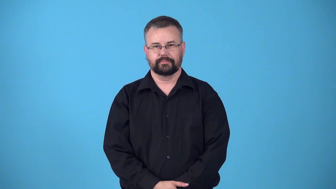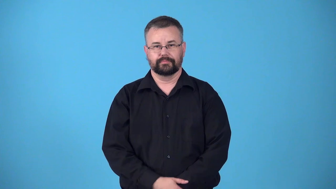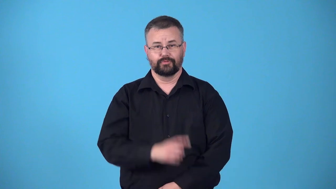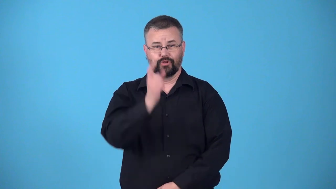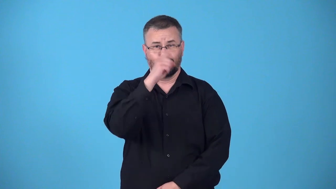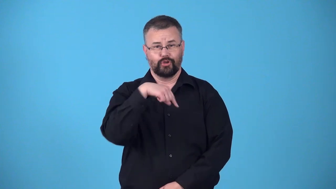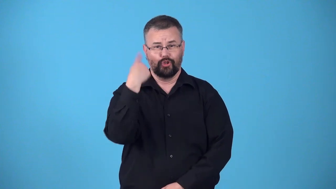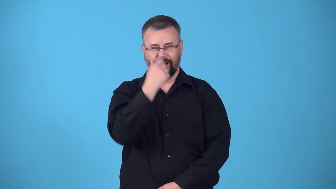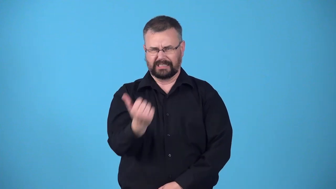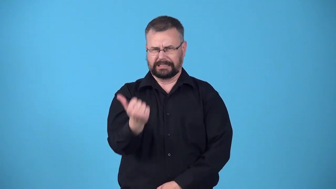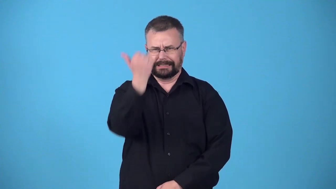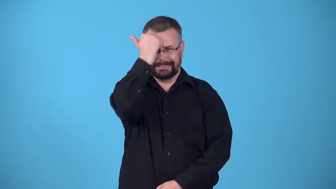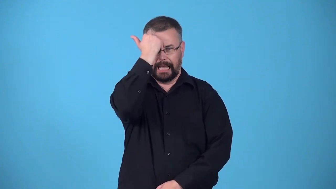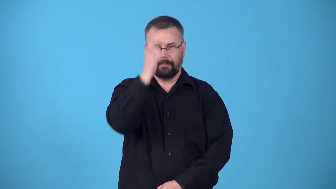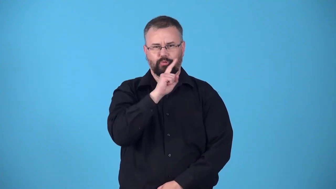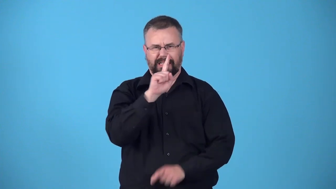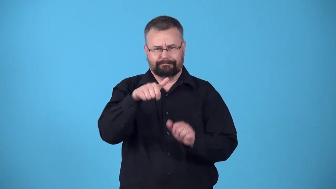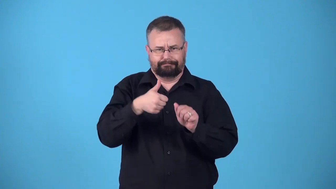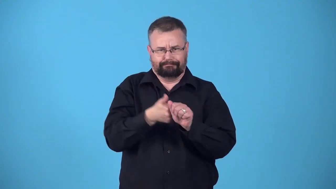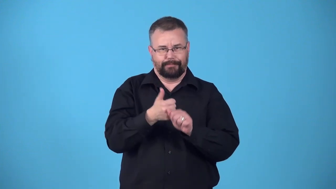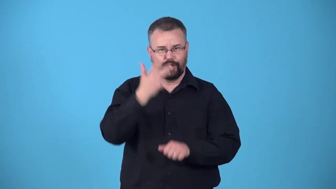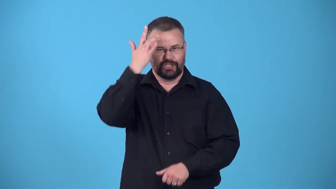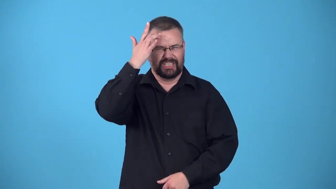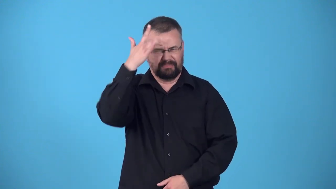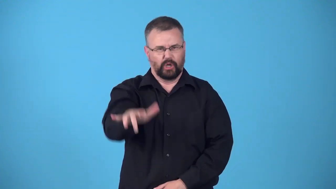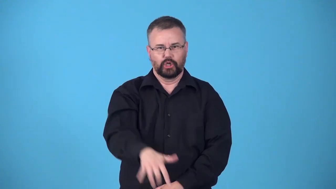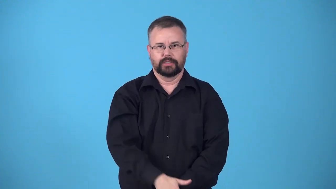dumb as a fox